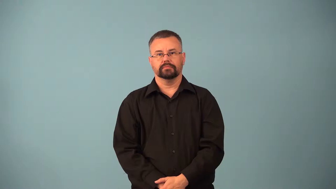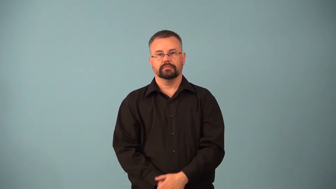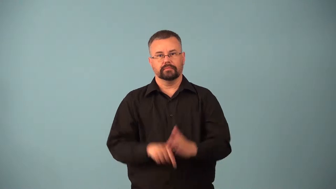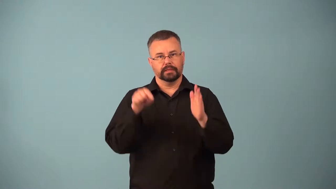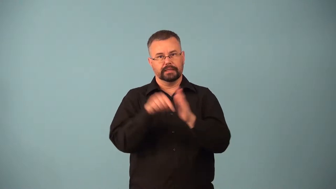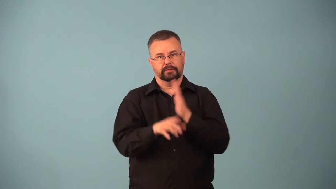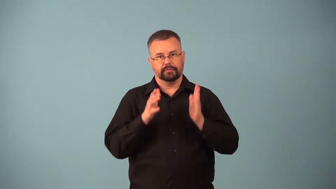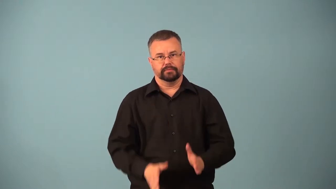assassin,bravo